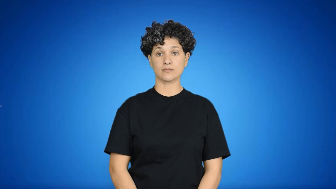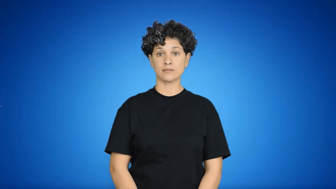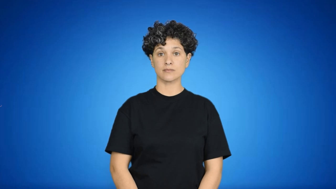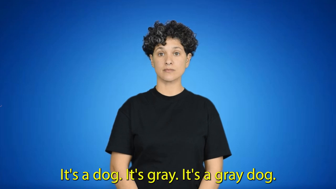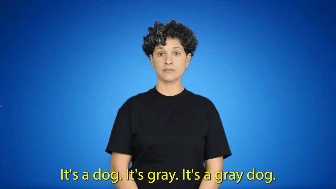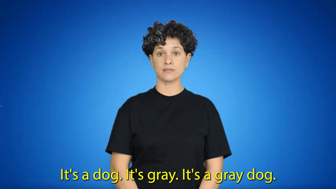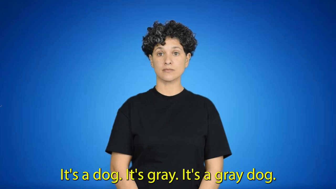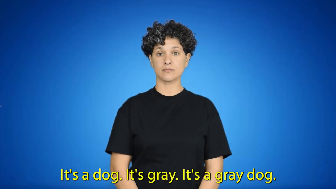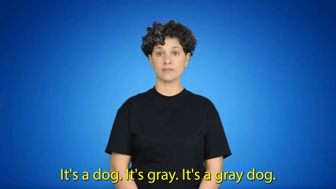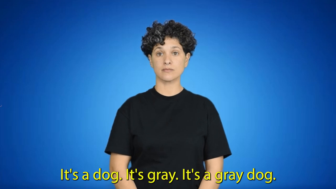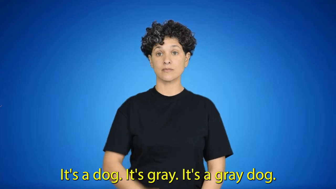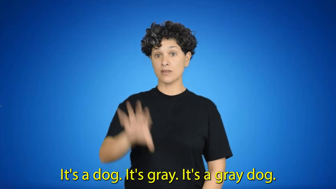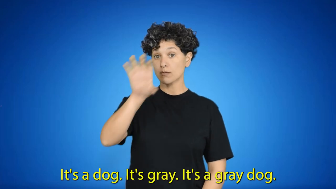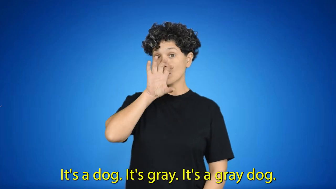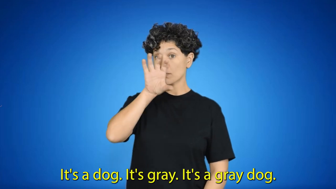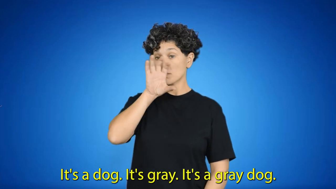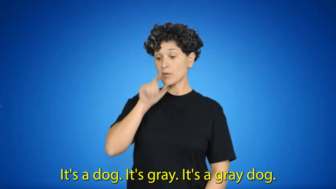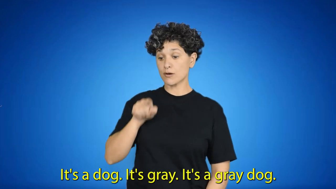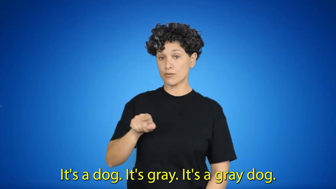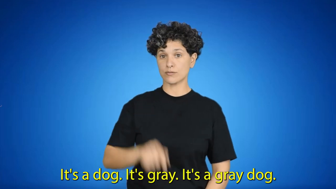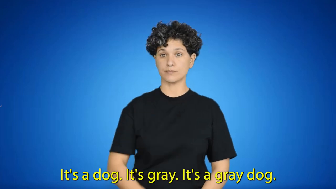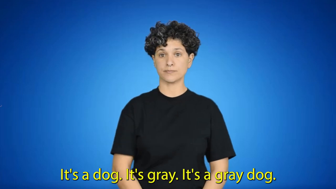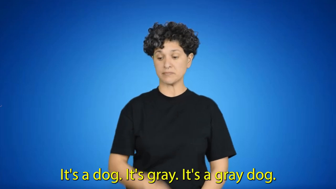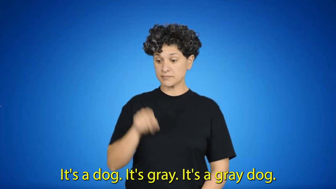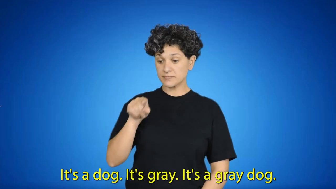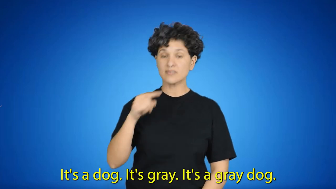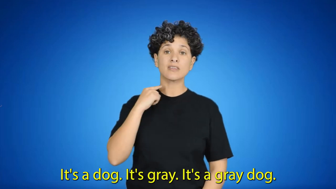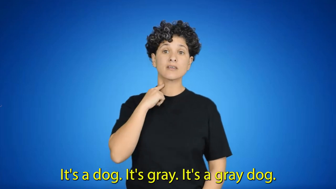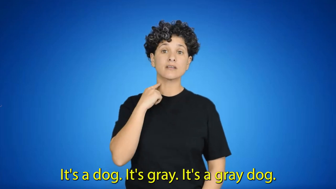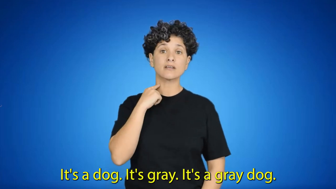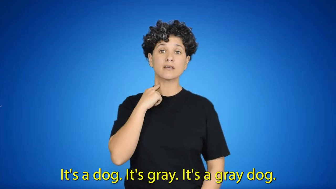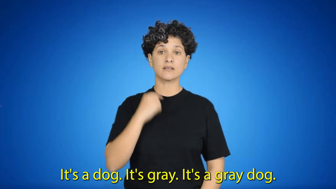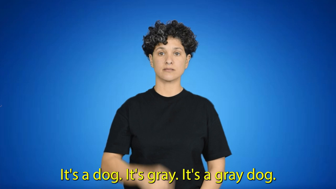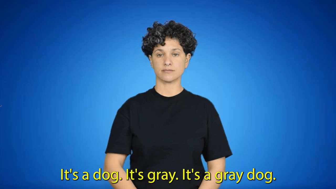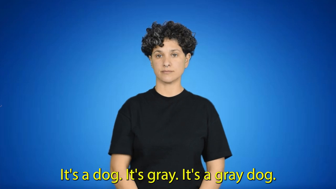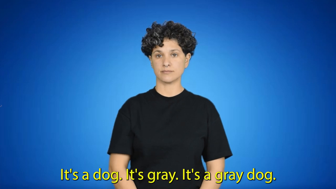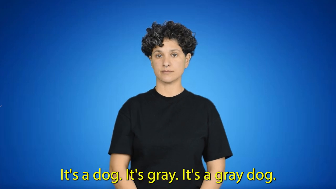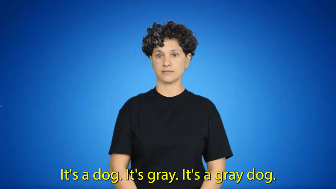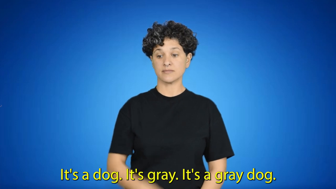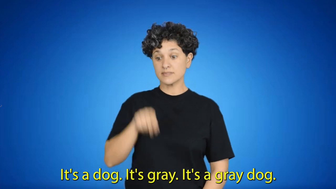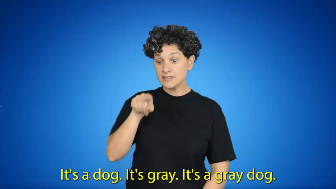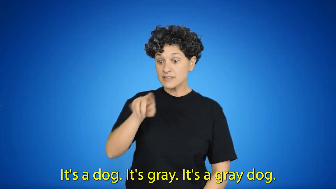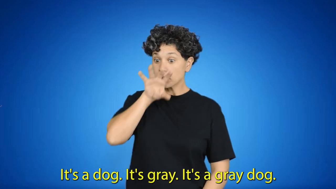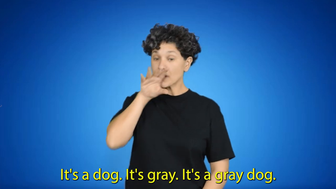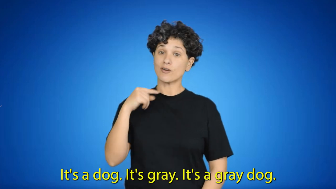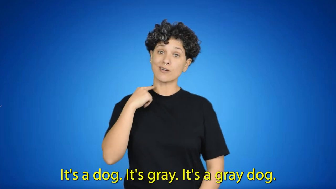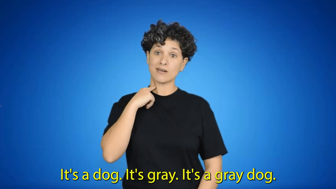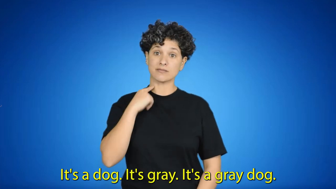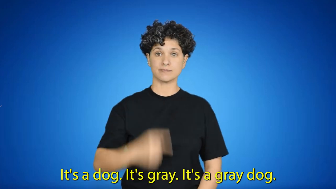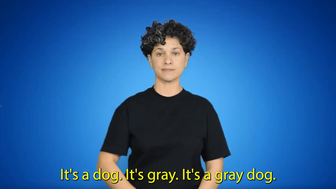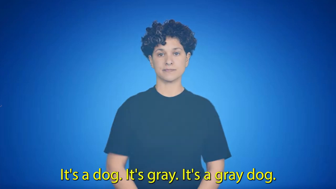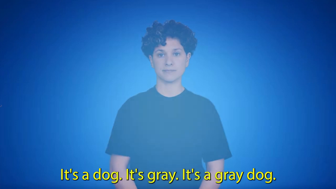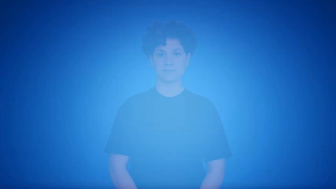It's a gray dog